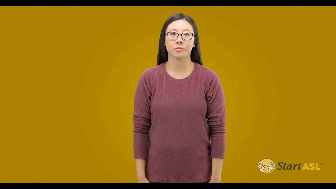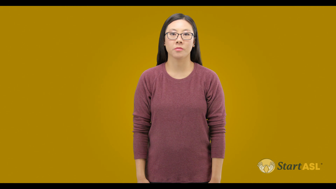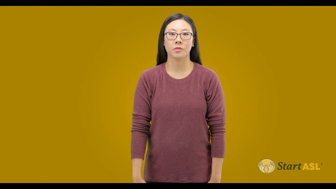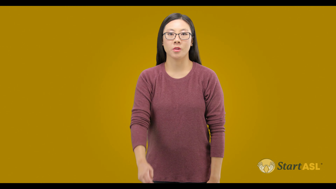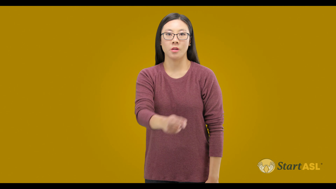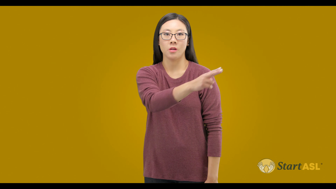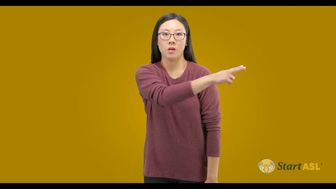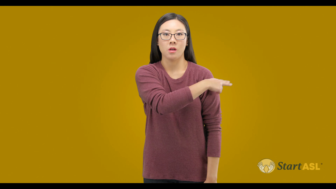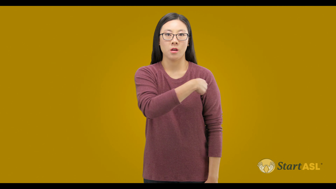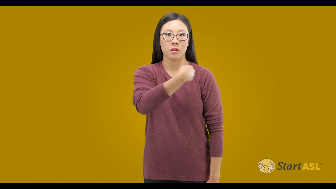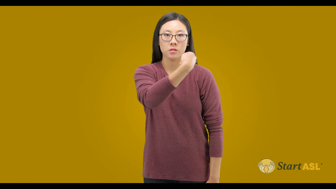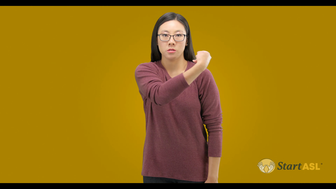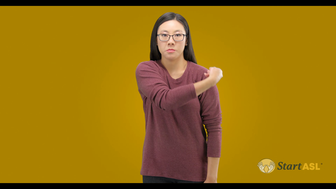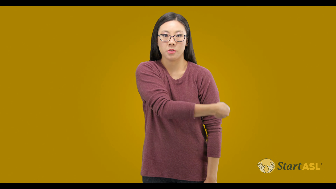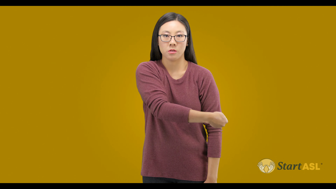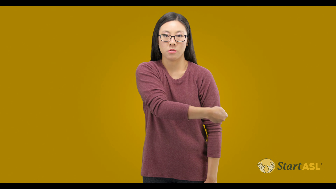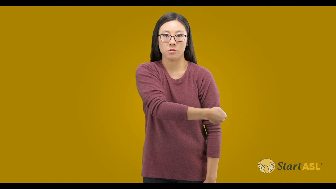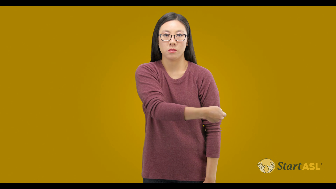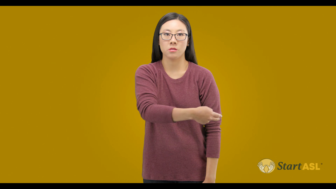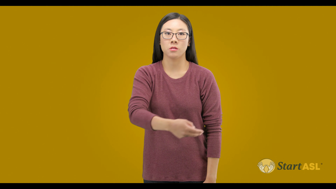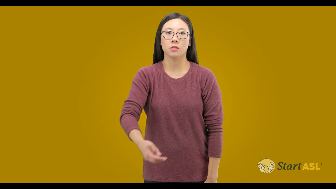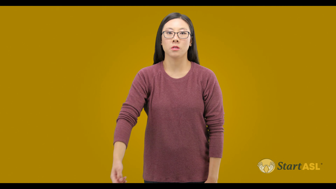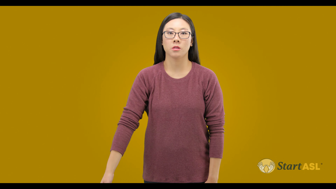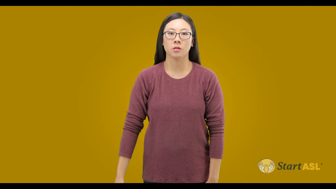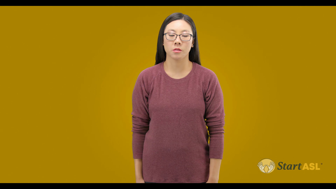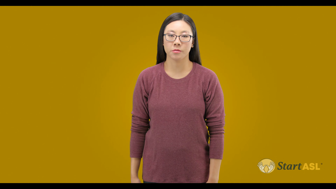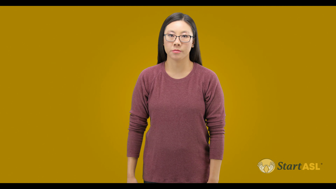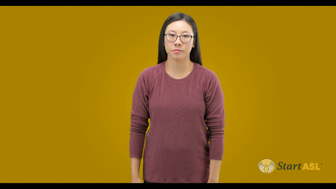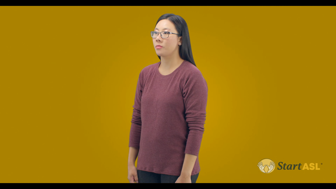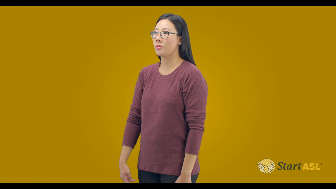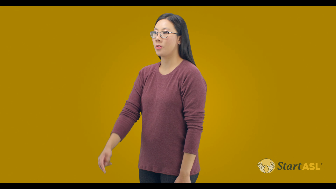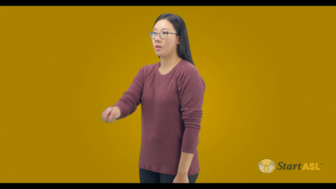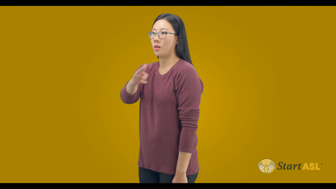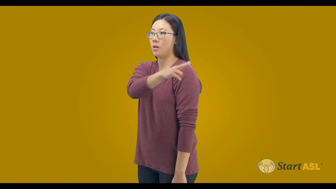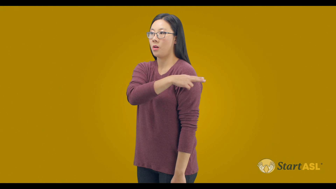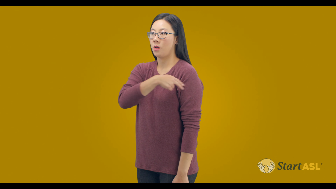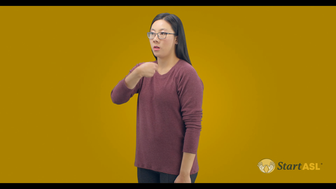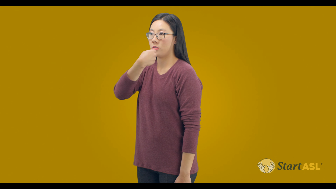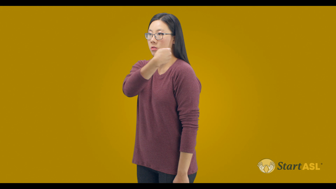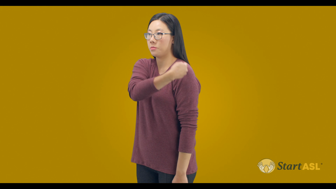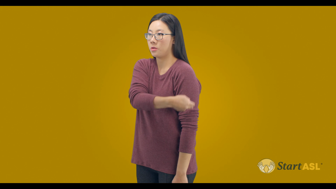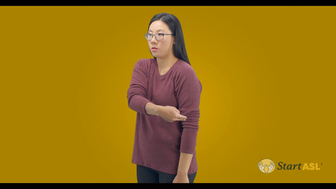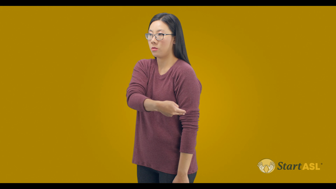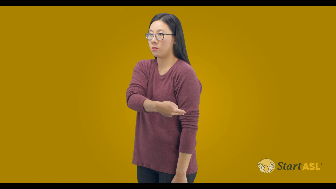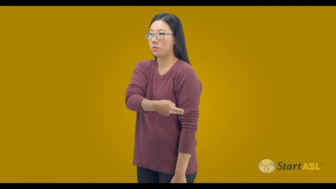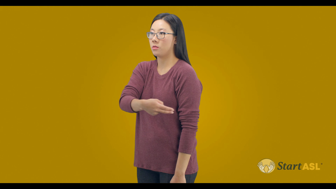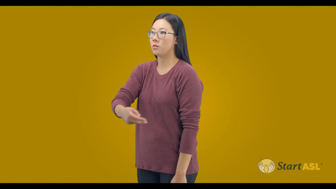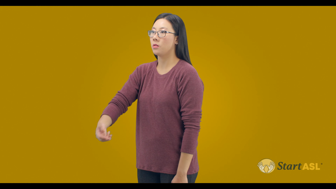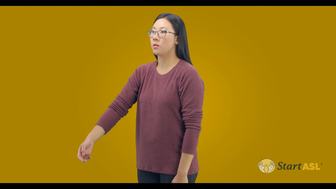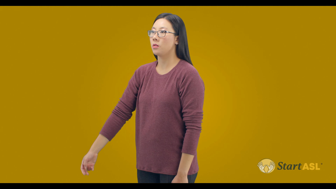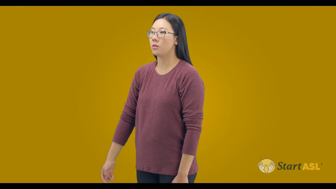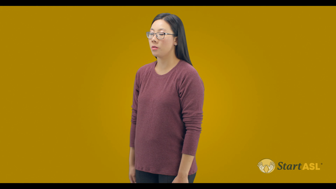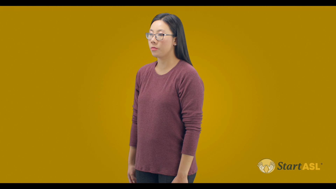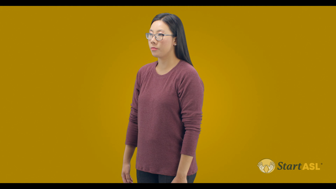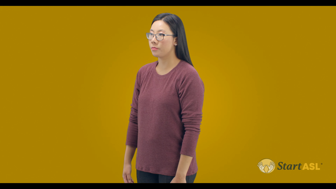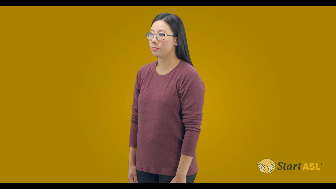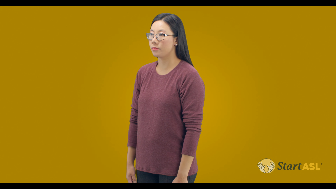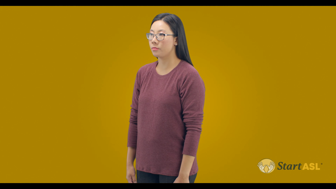hospital